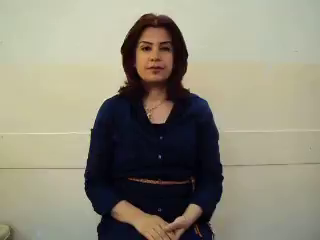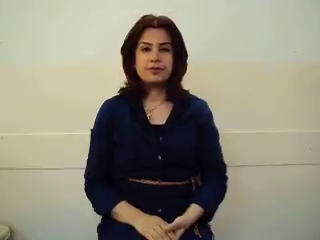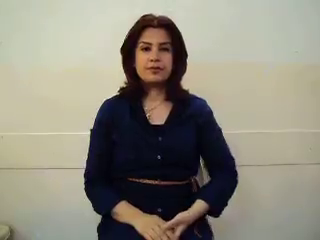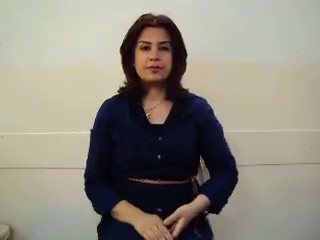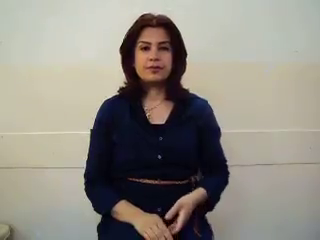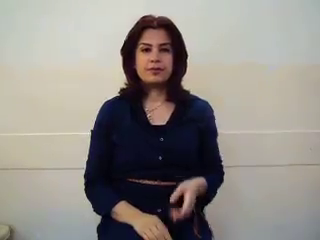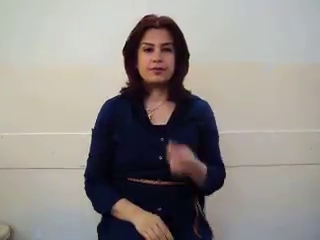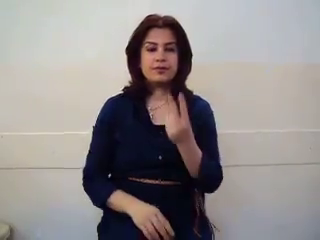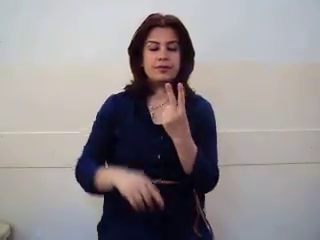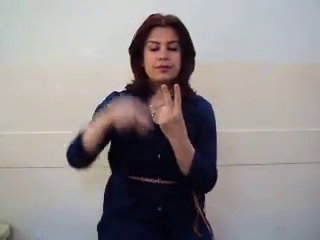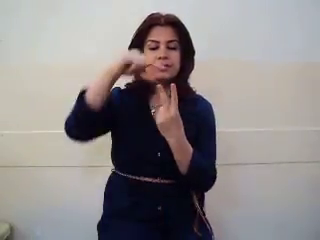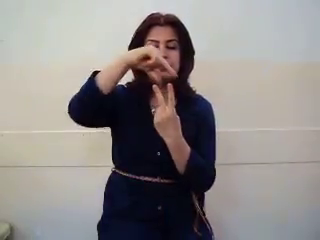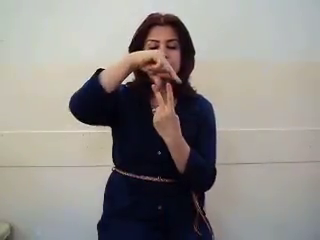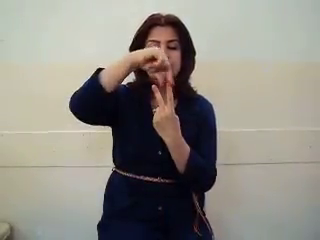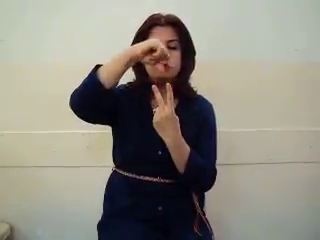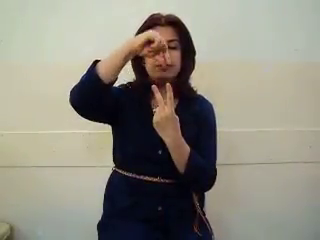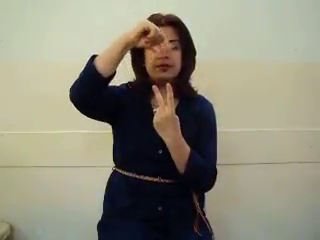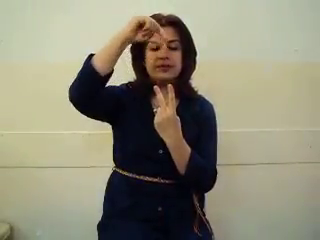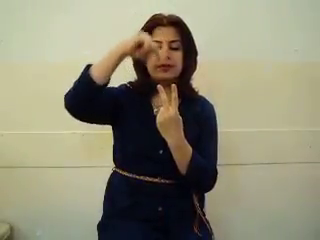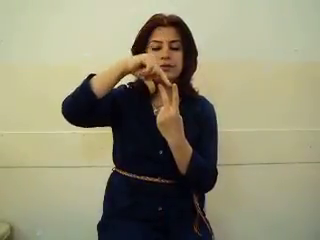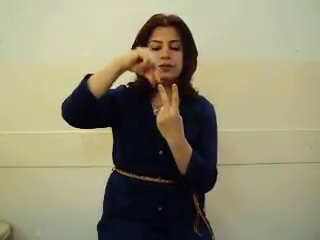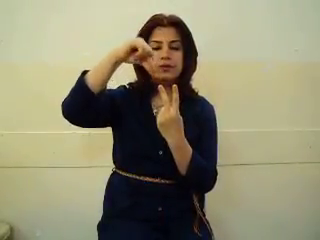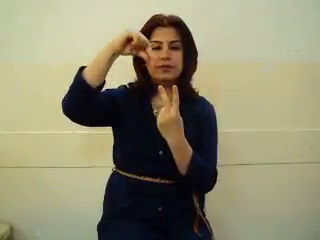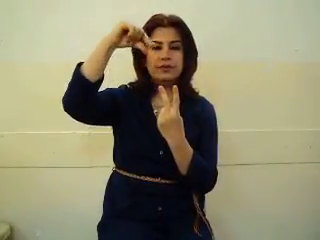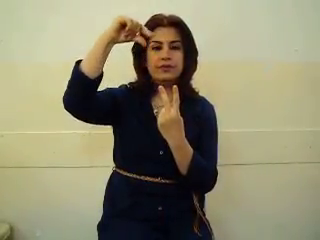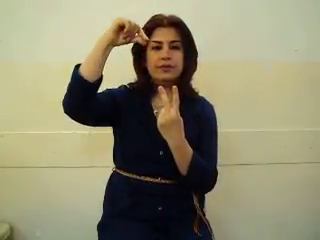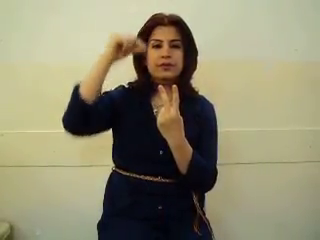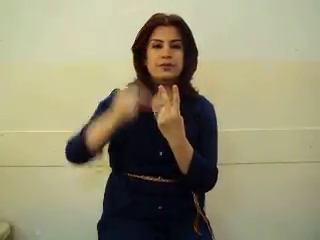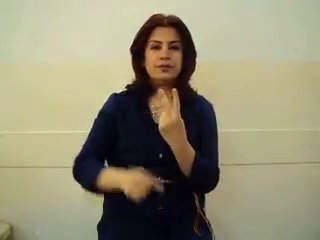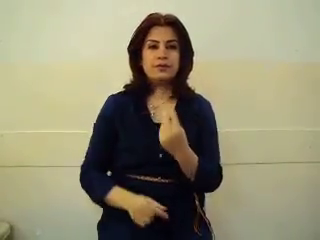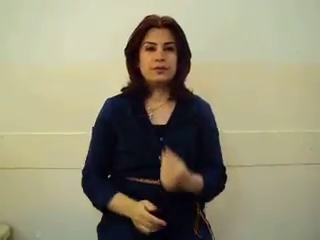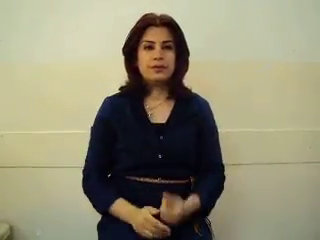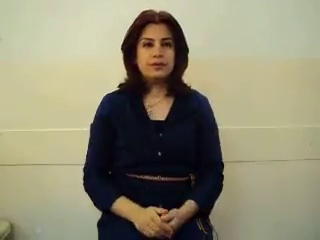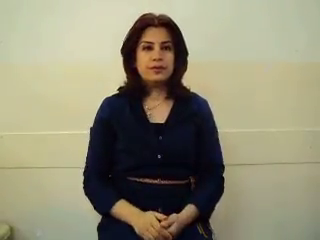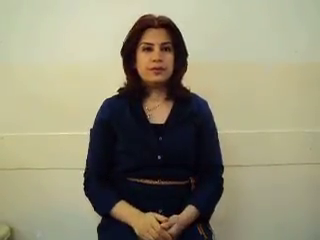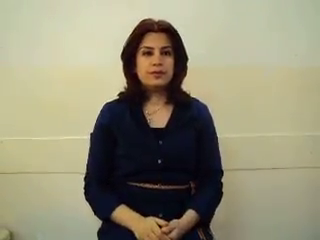fern